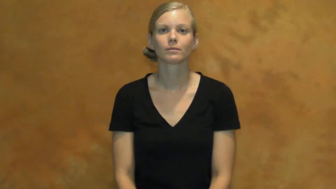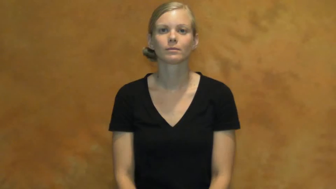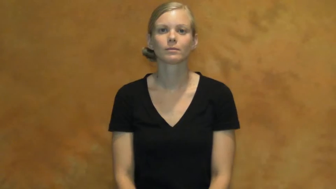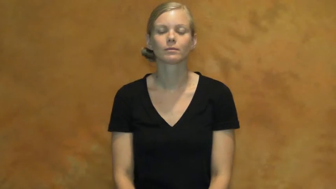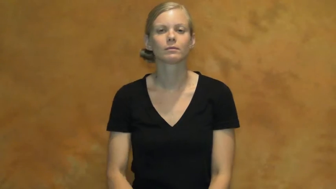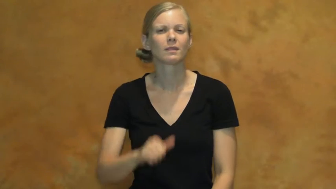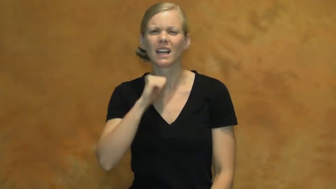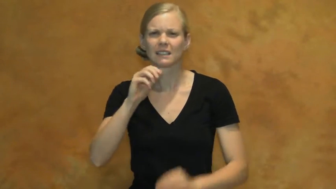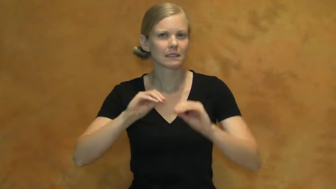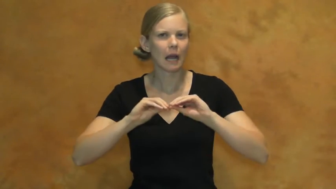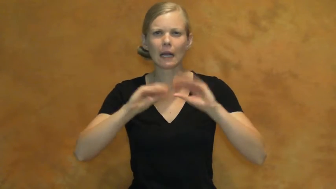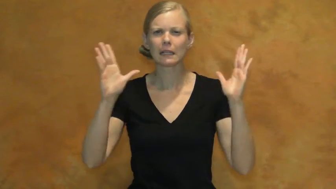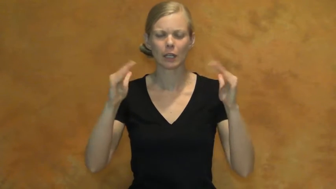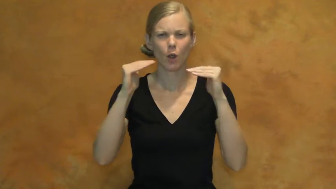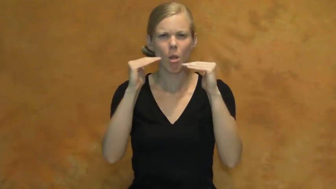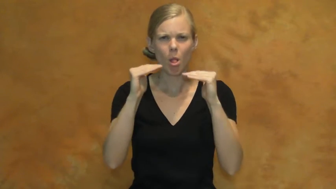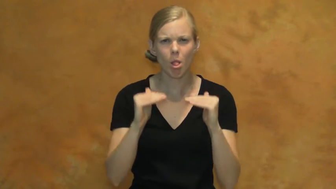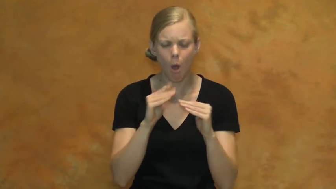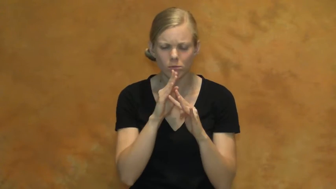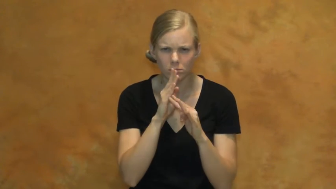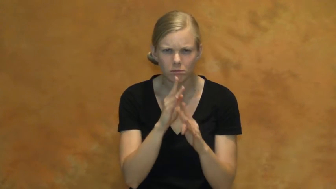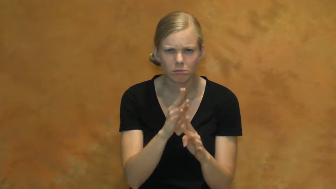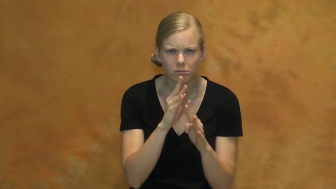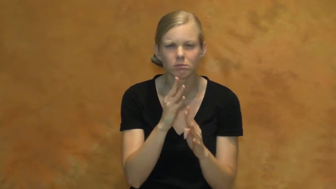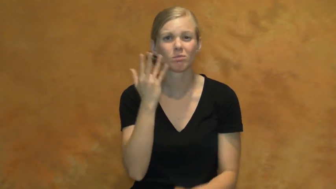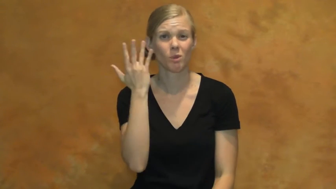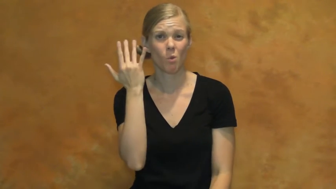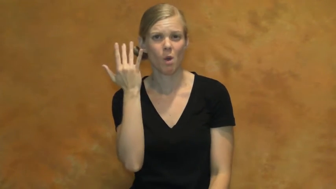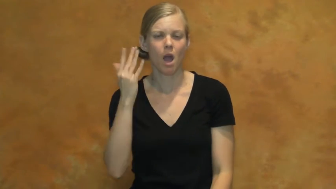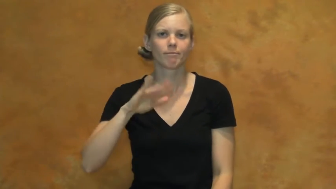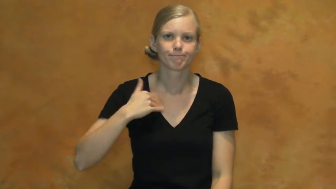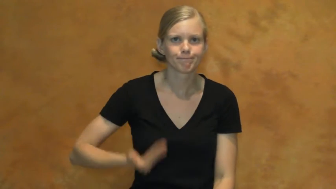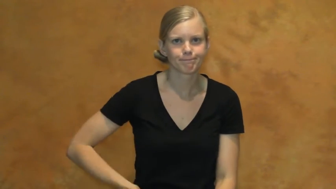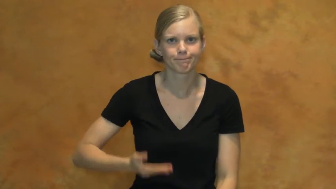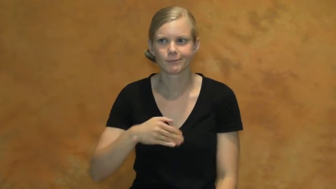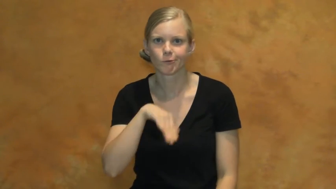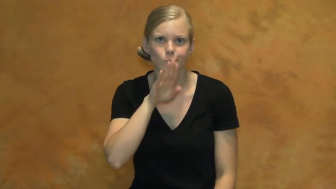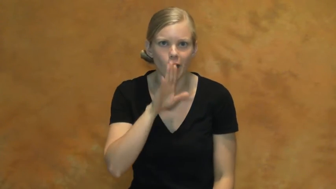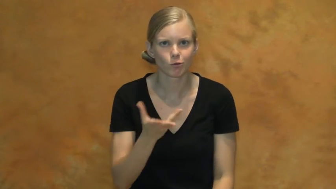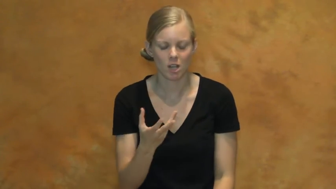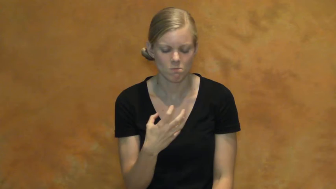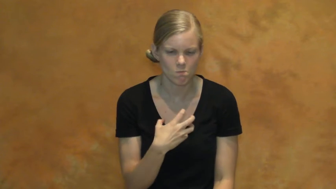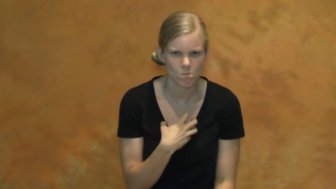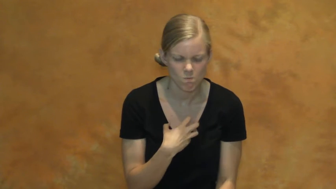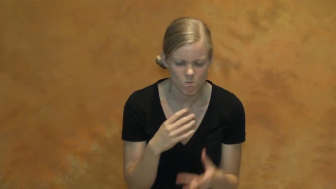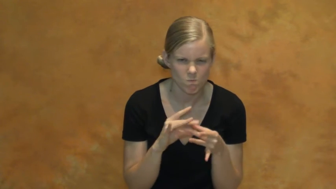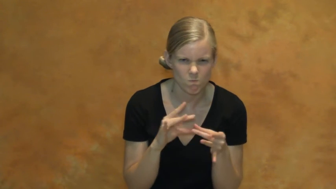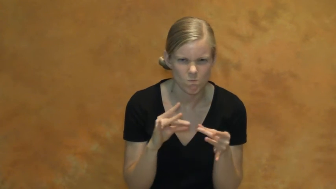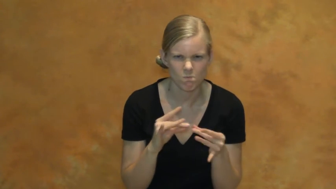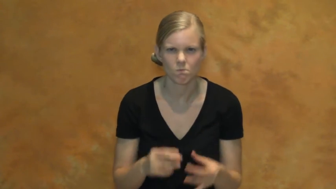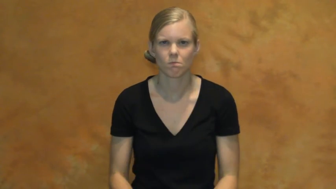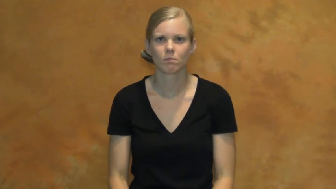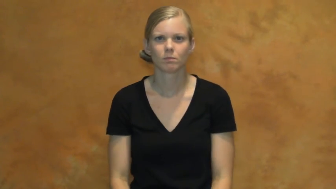mutter